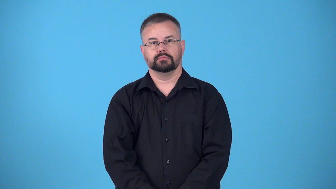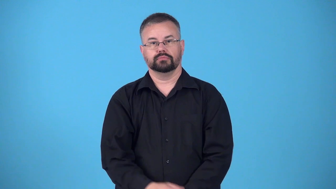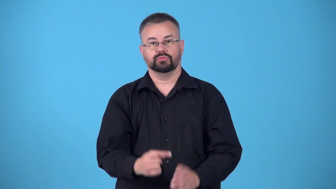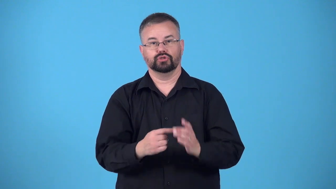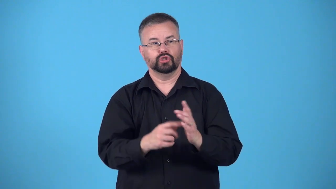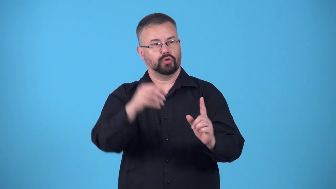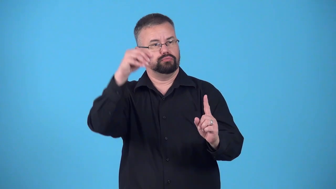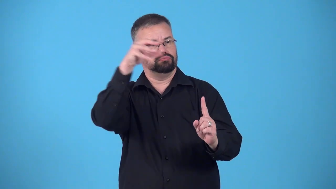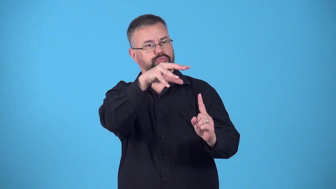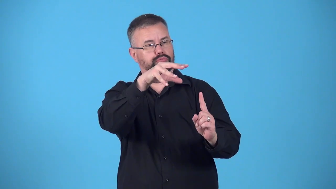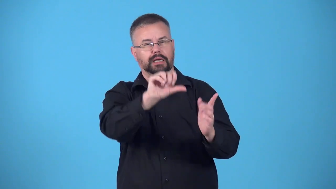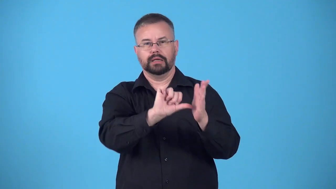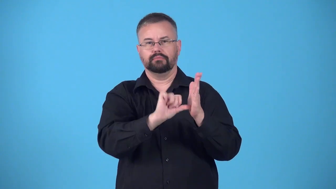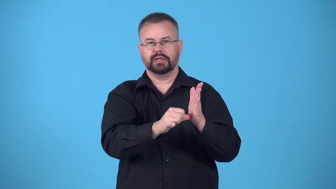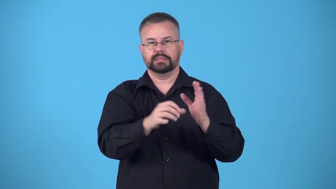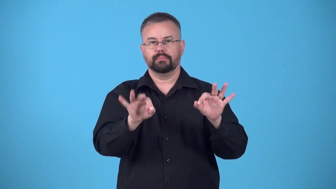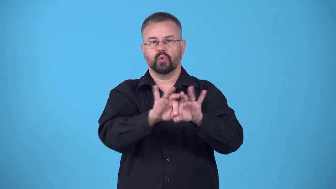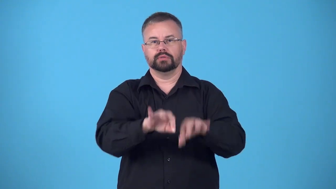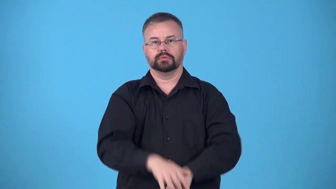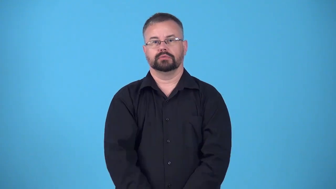spotlight